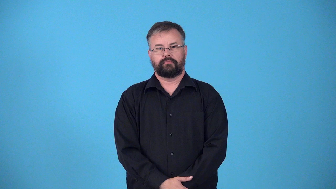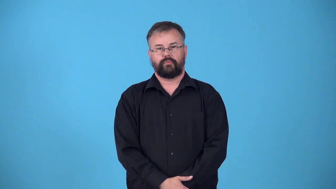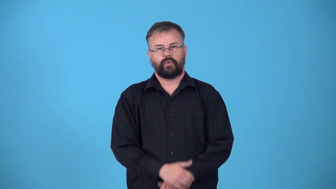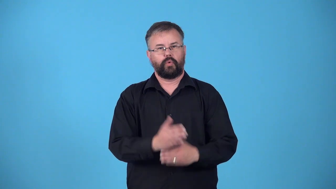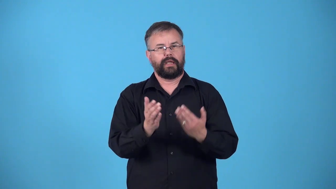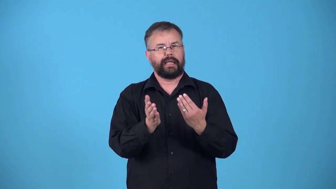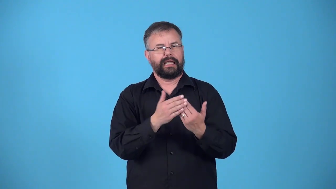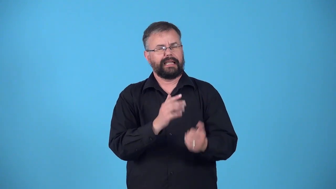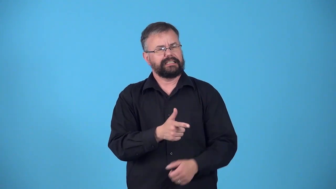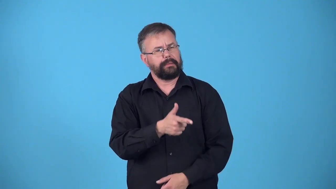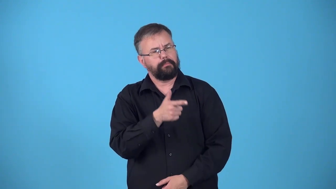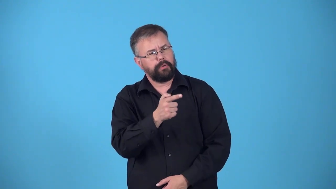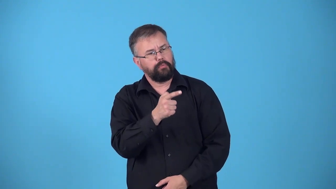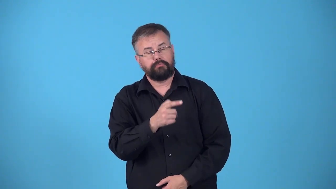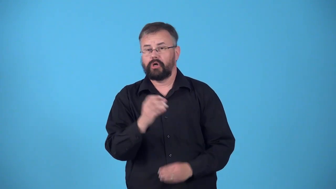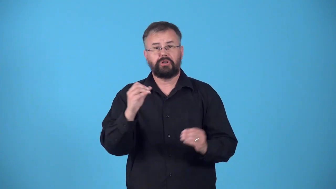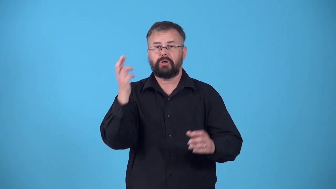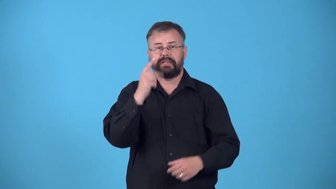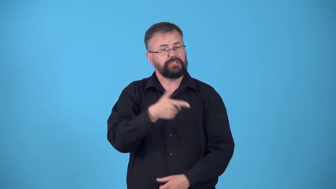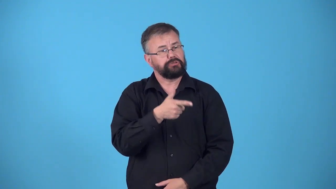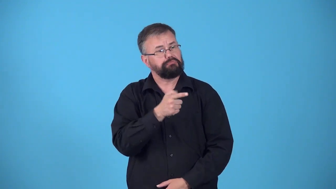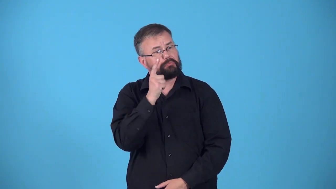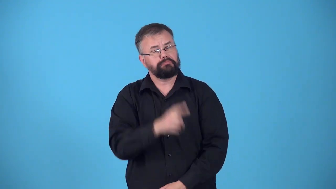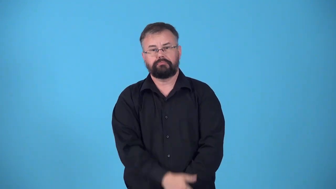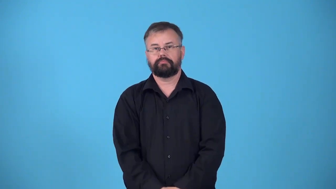potshot-gun